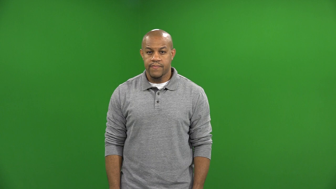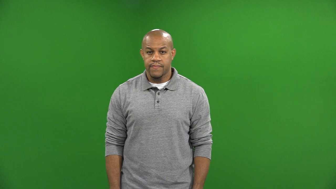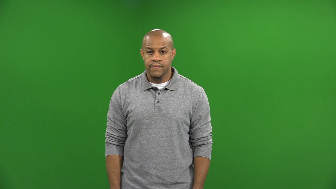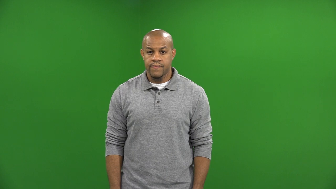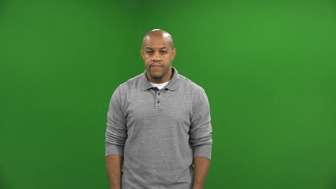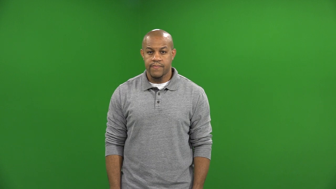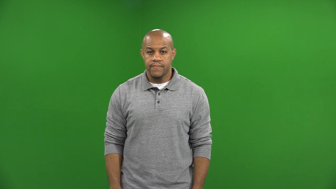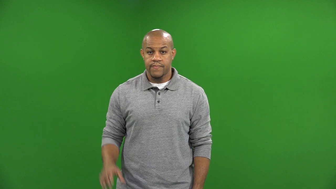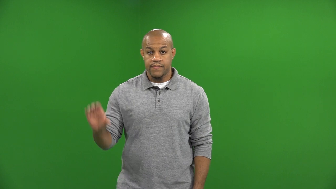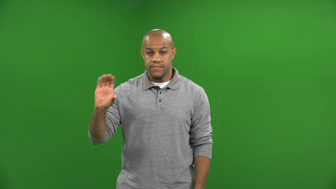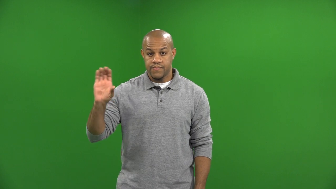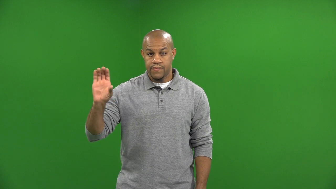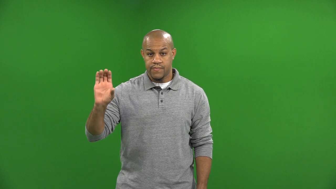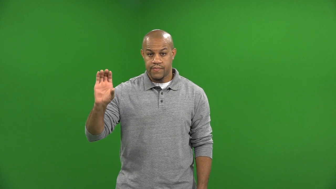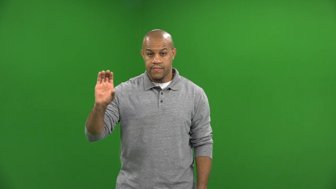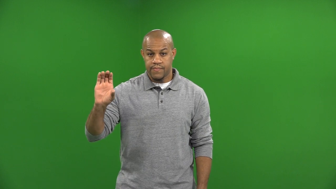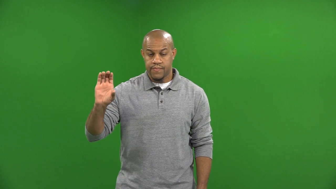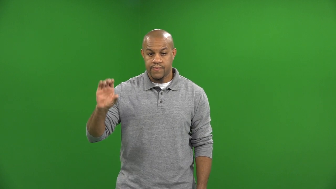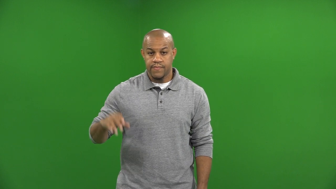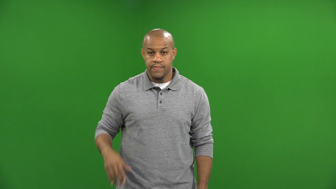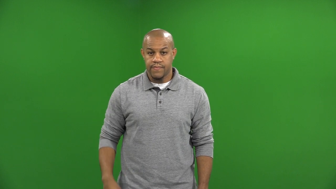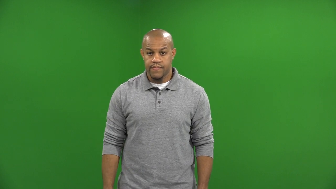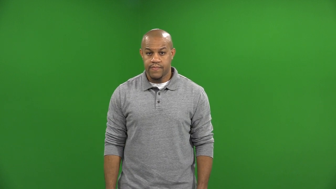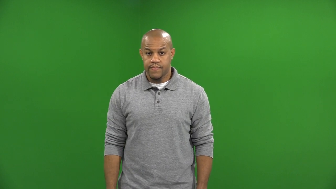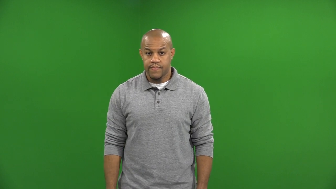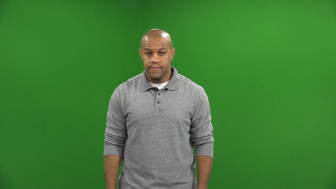Center